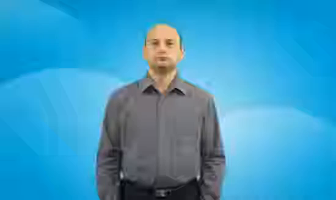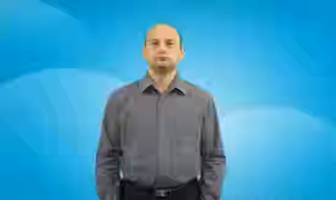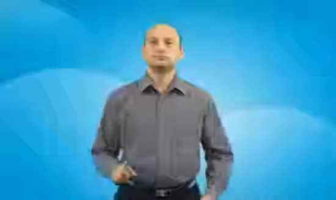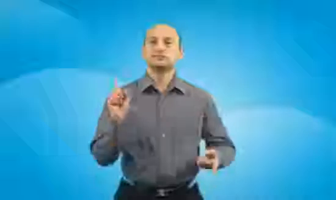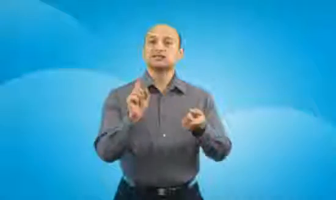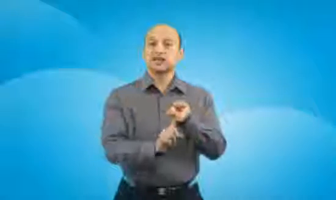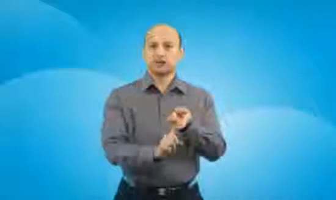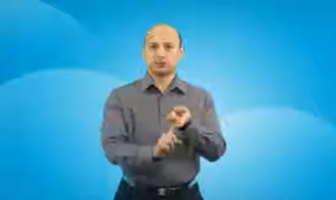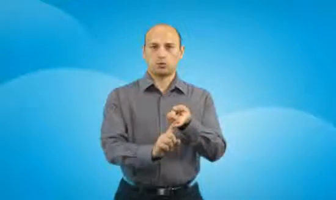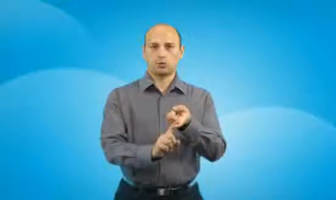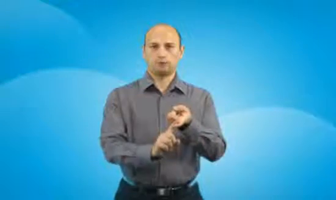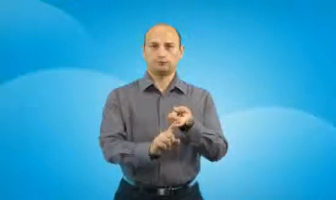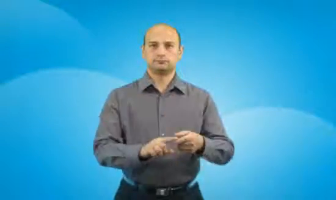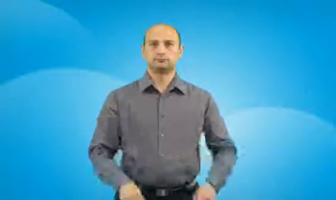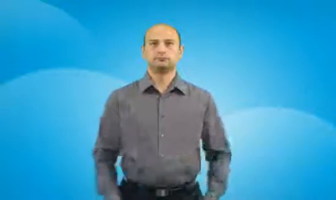Lover